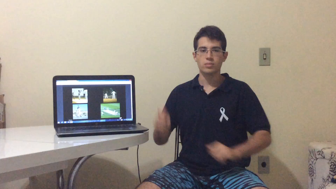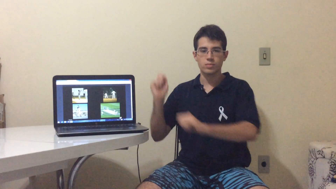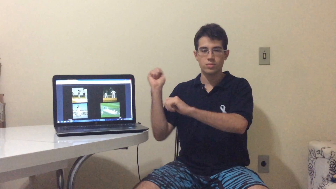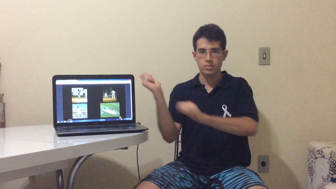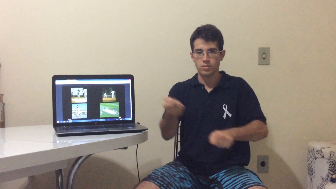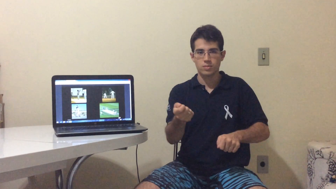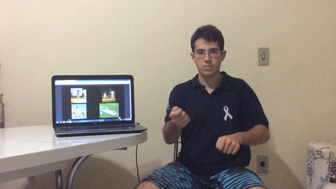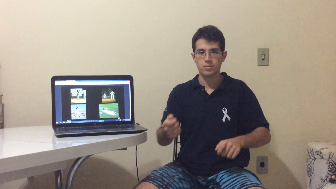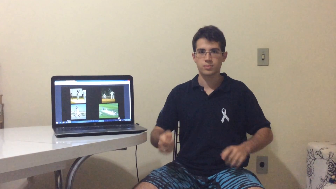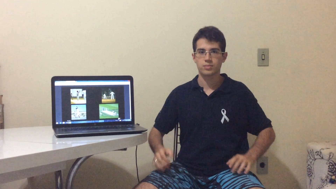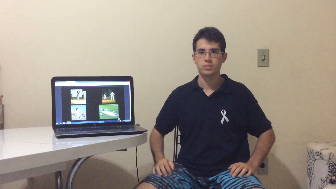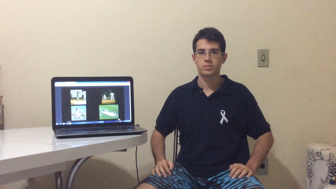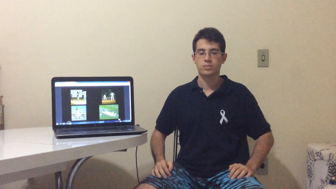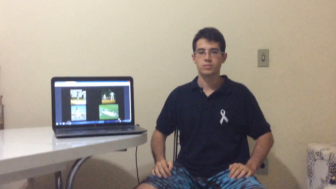cricket